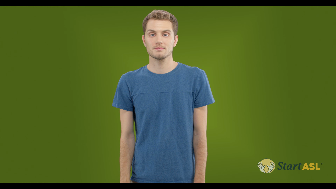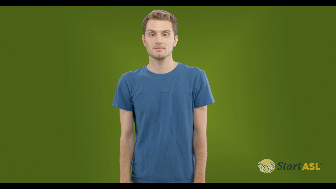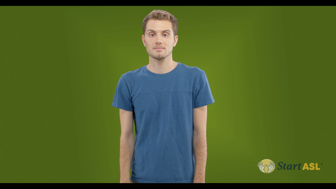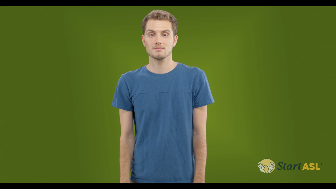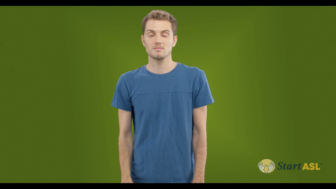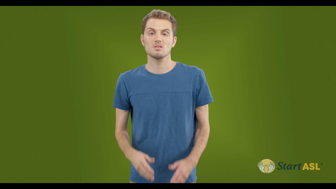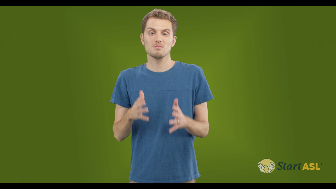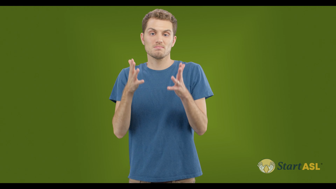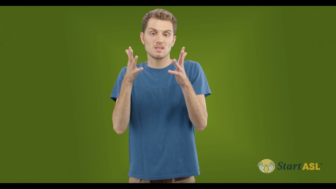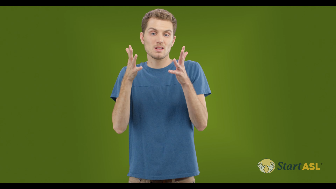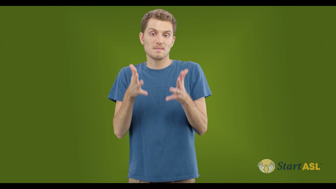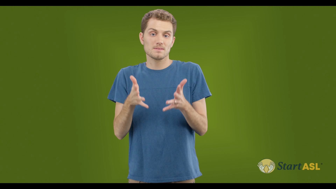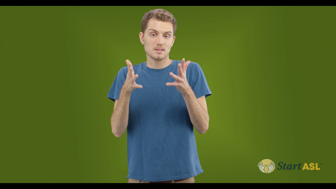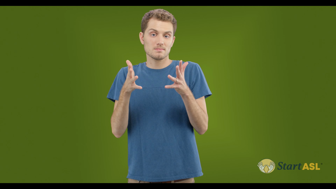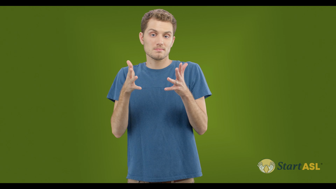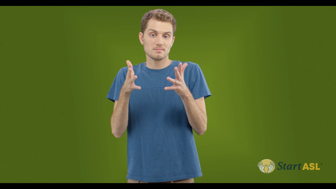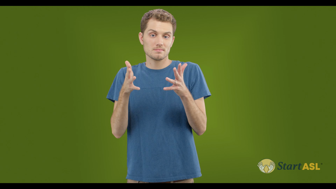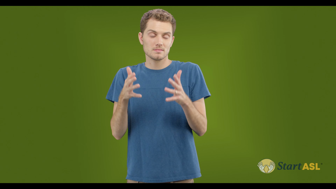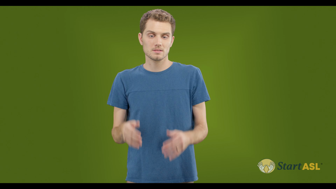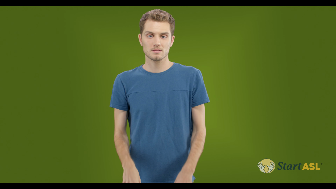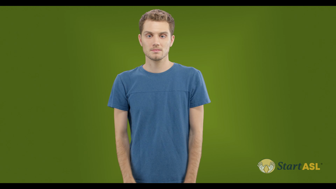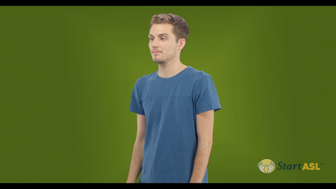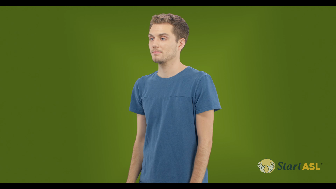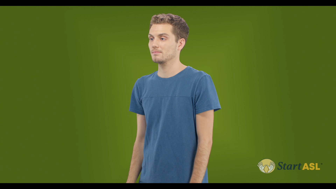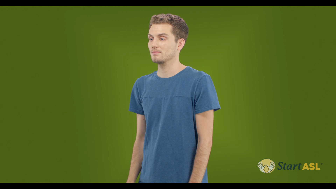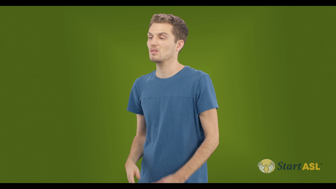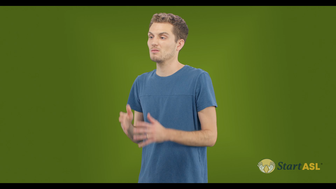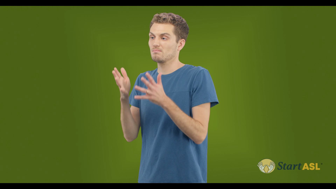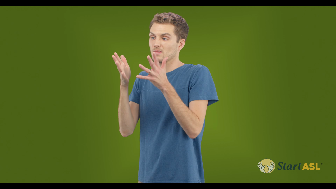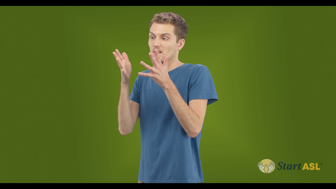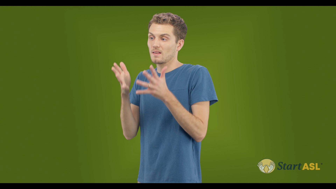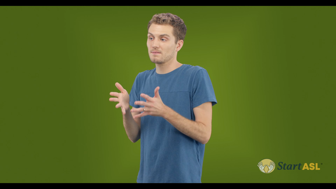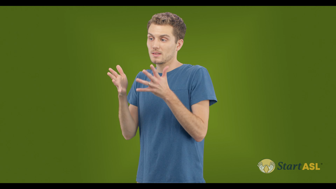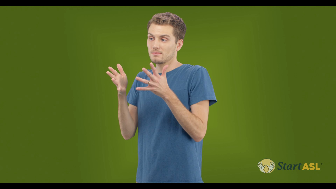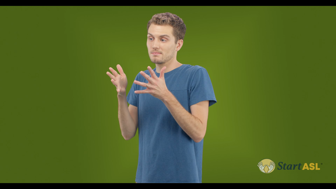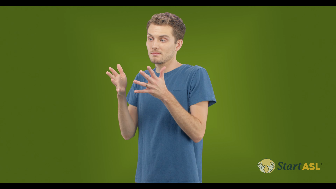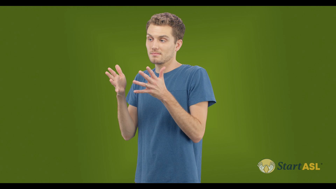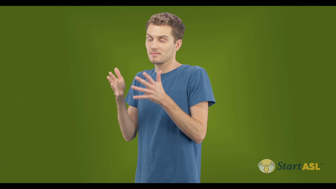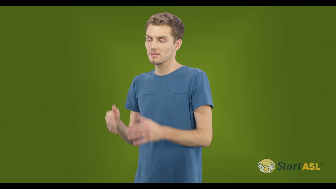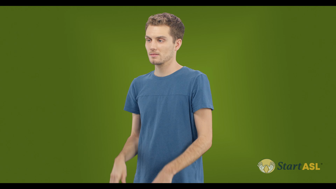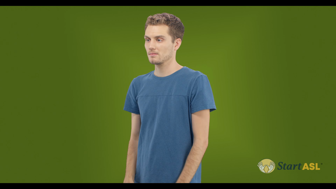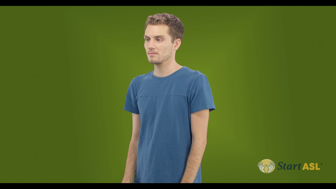left remaining